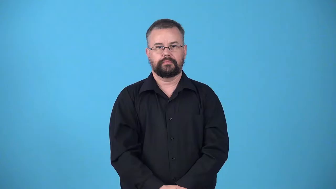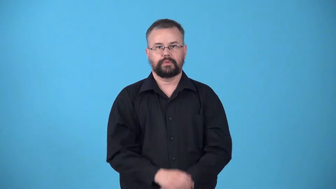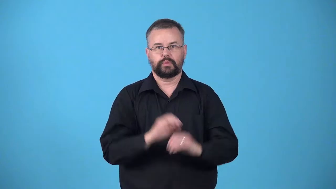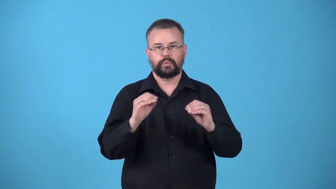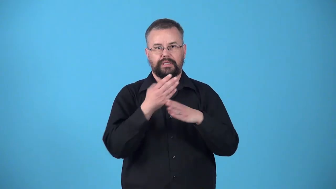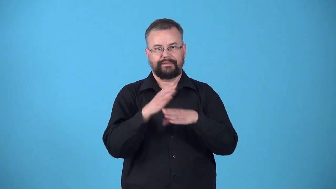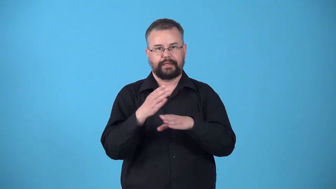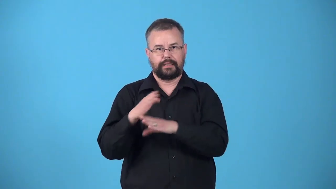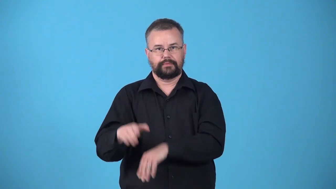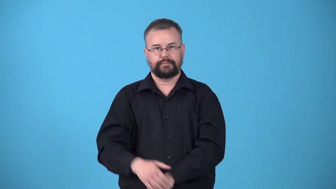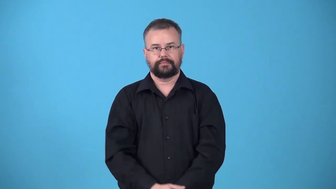unsegmented